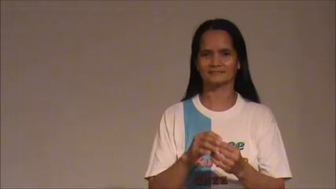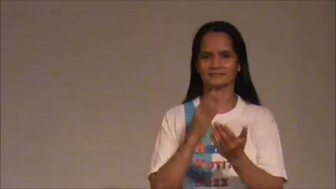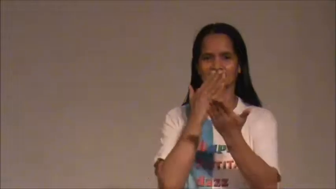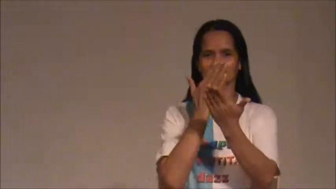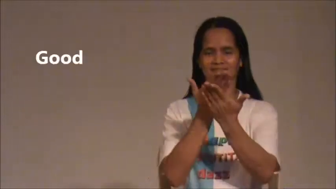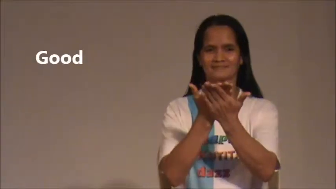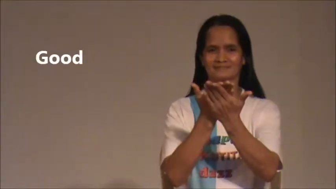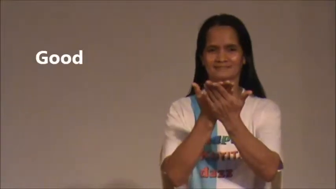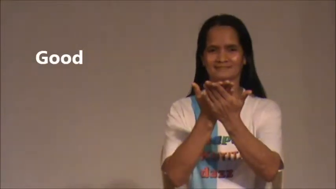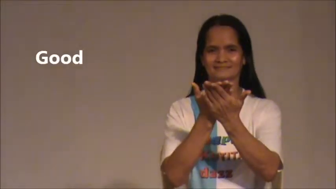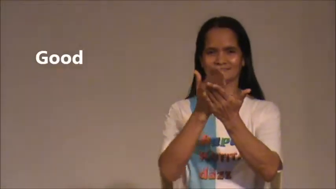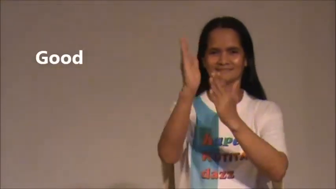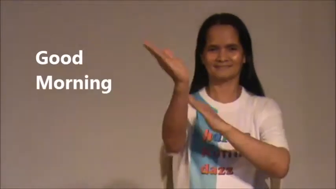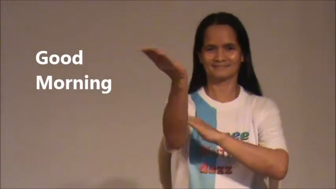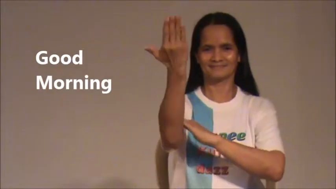Good Morning